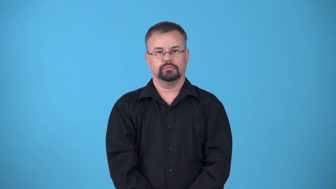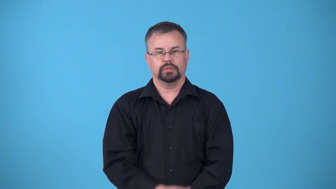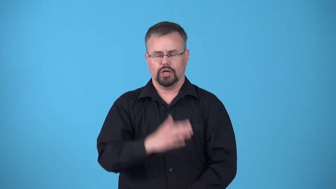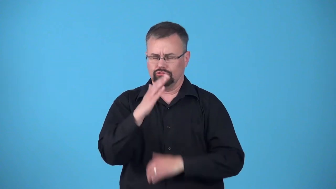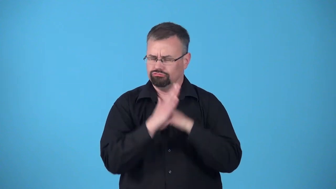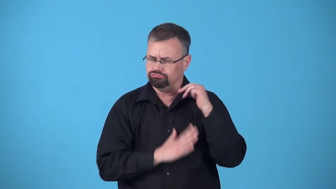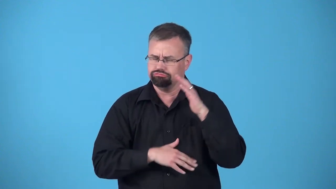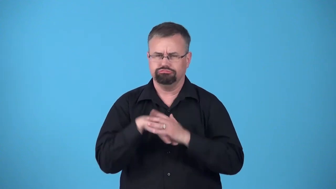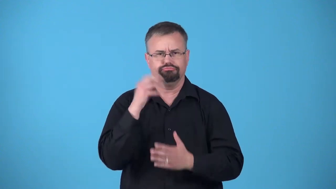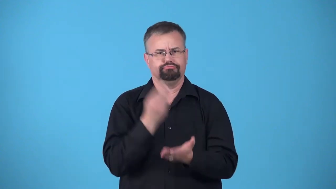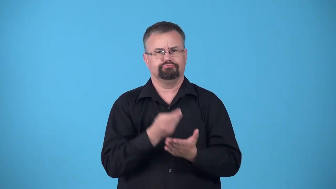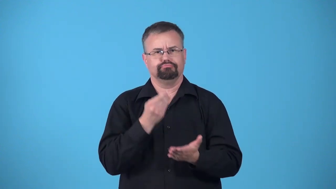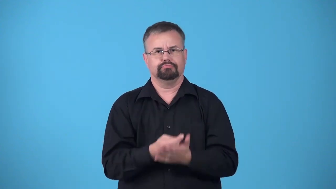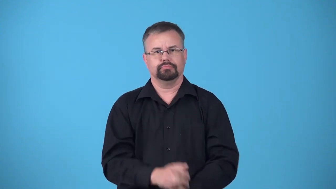high on the hog